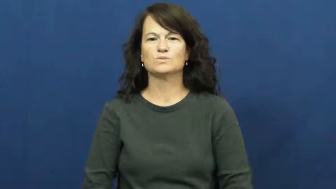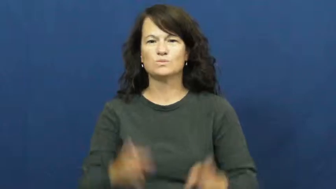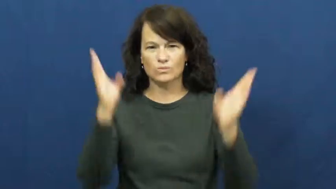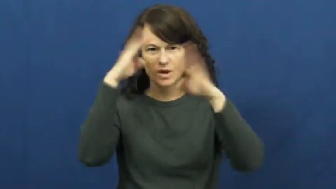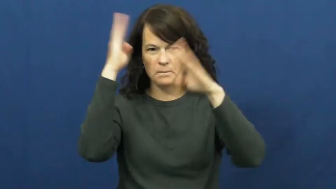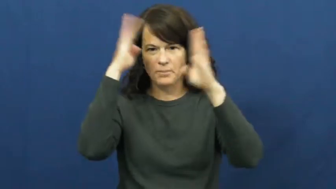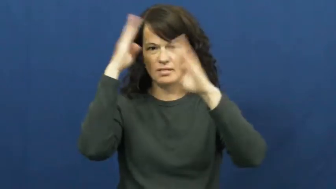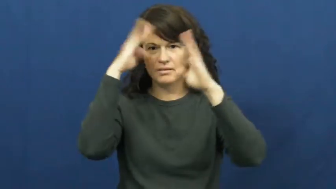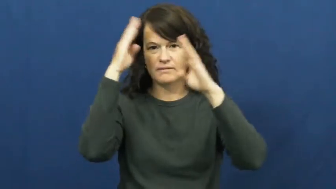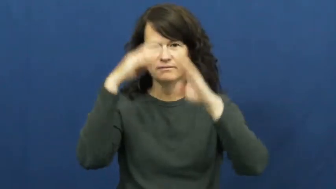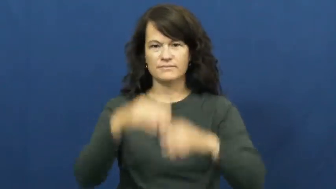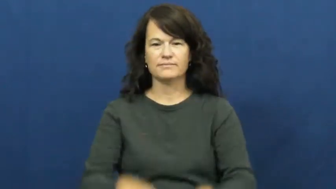get into trouble